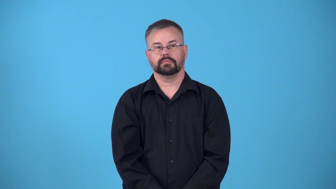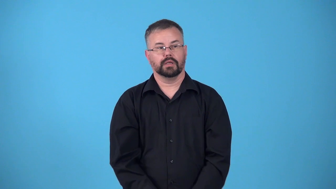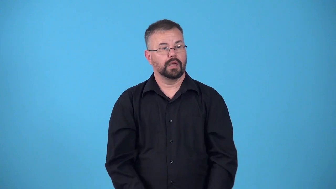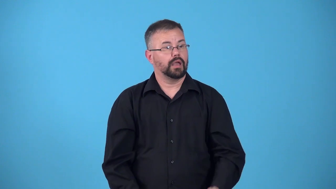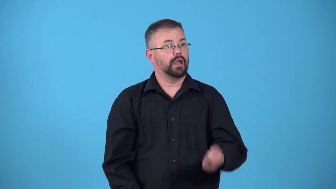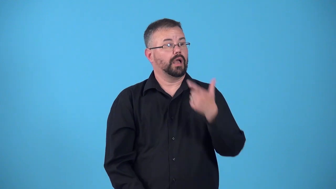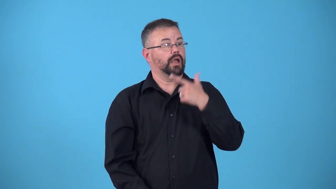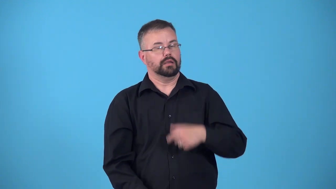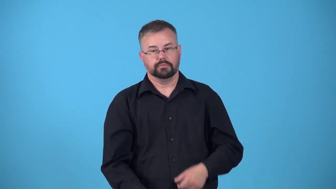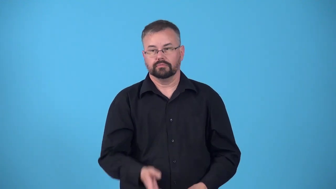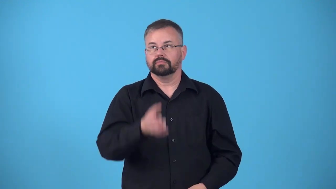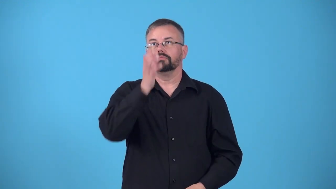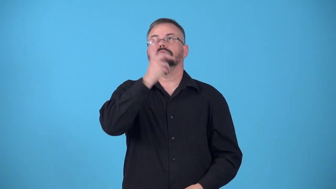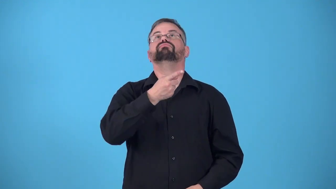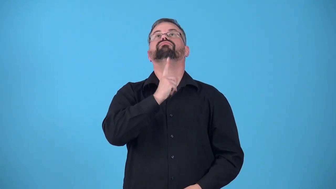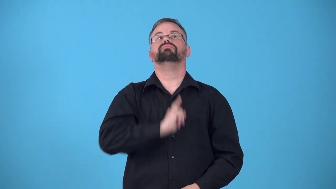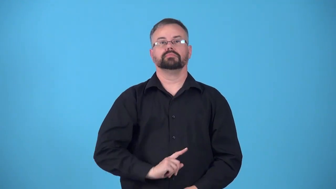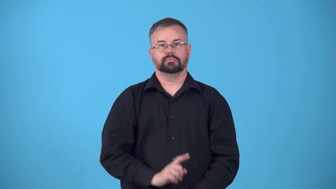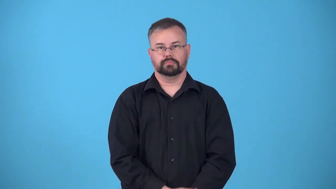wash down with a drink